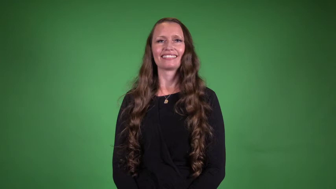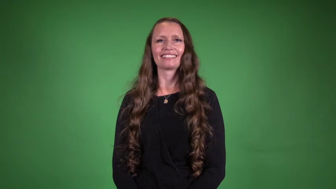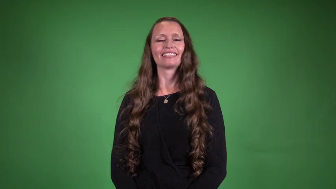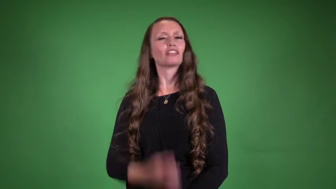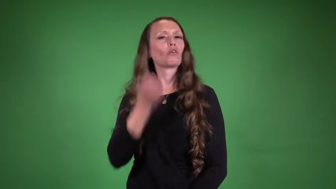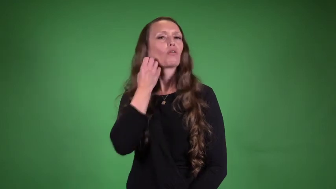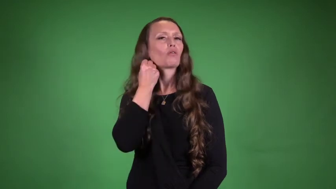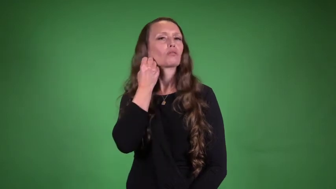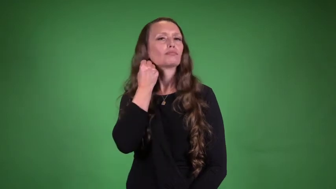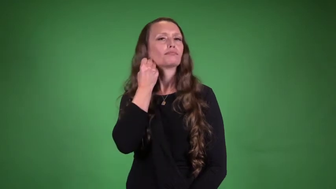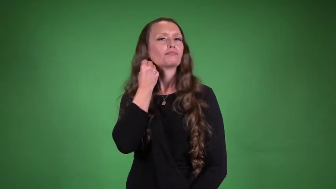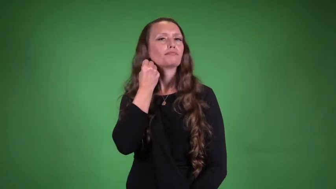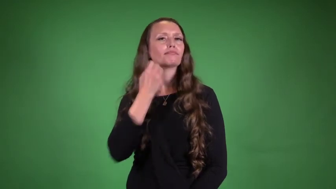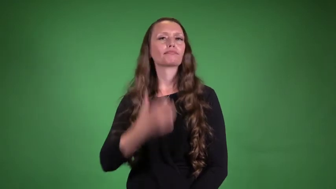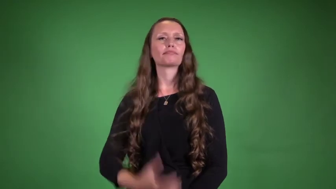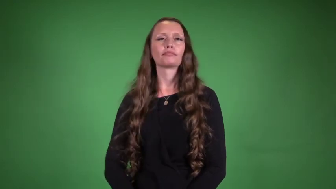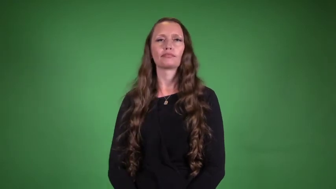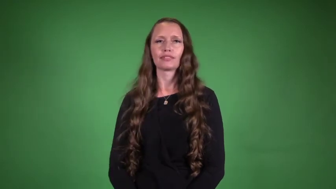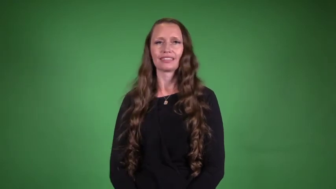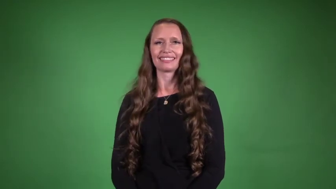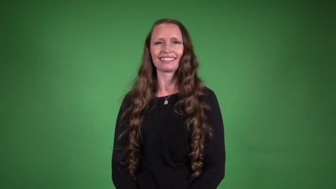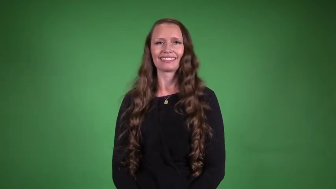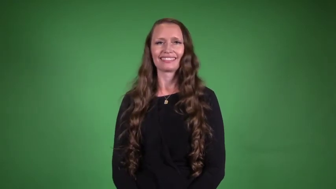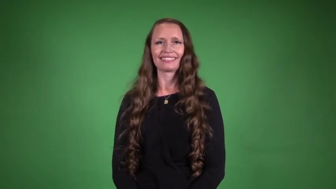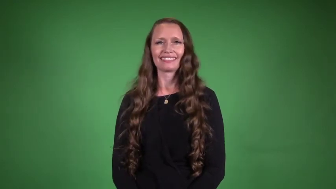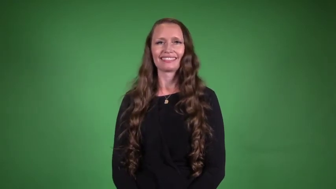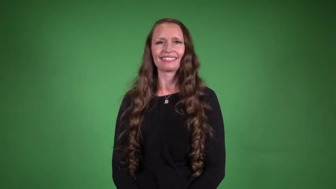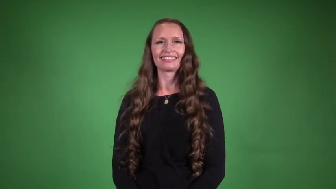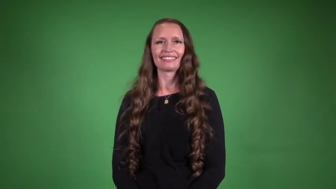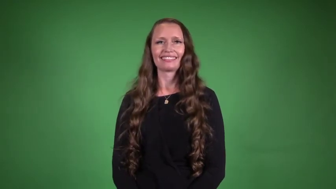hormones